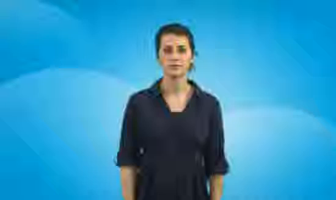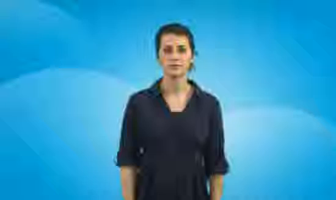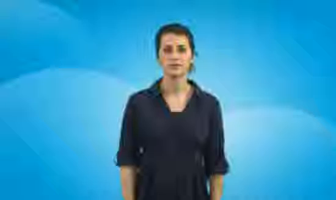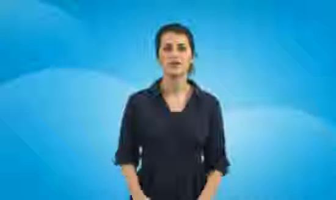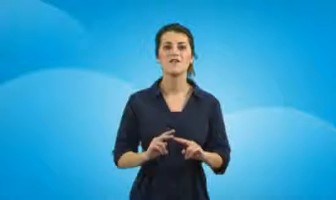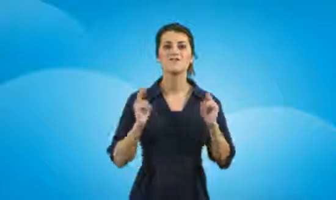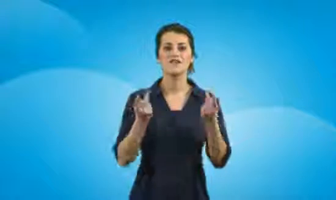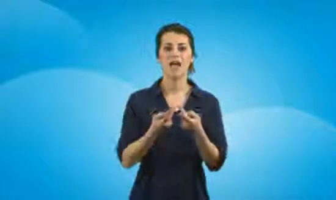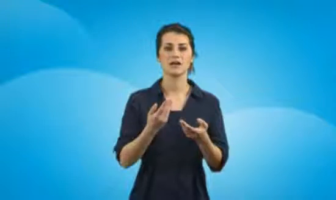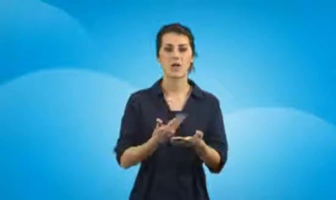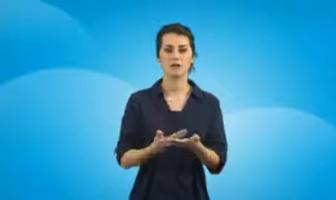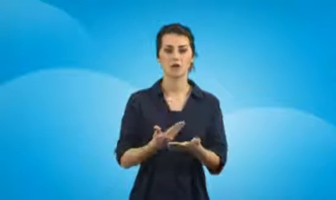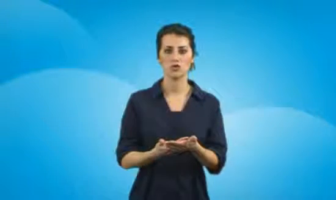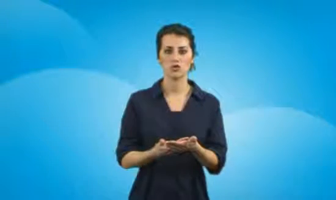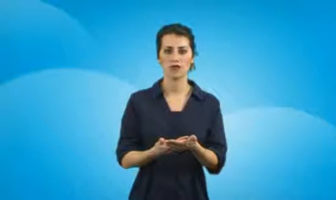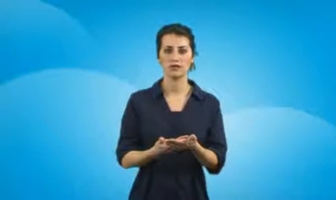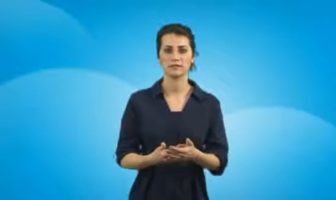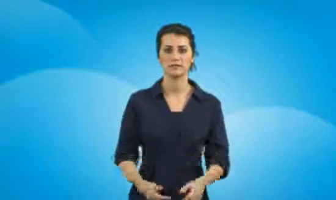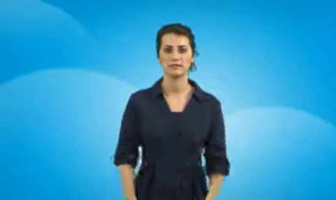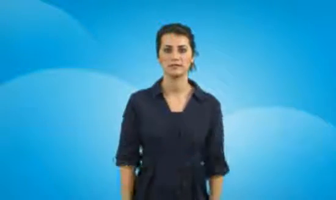World economy